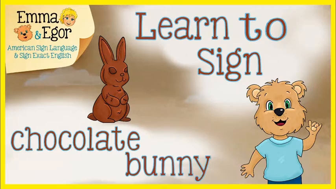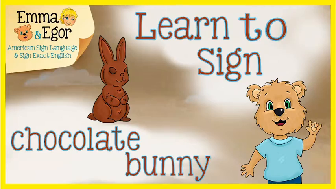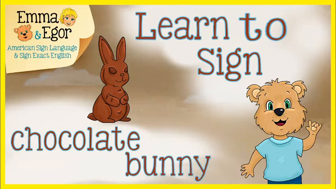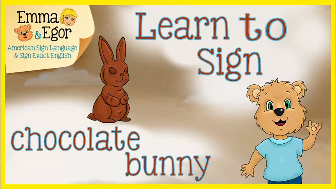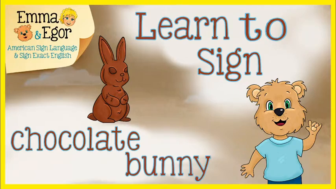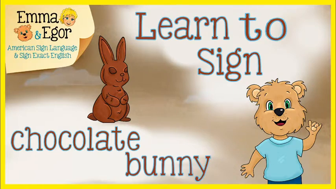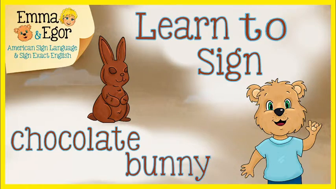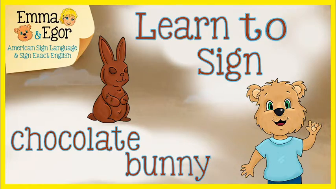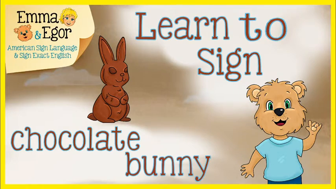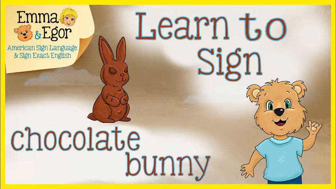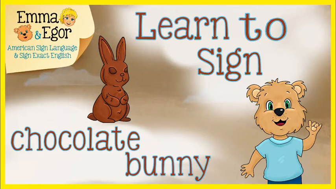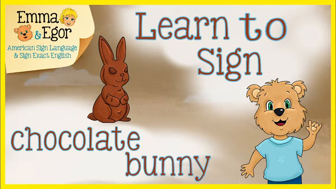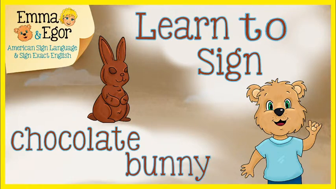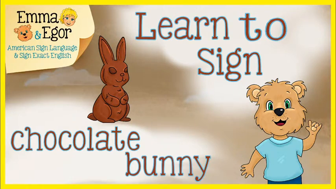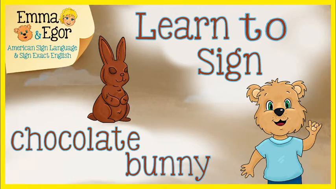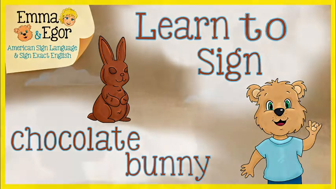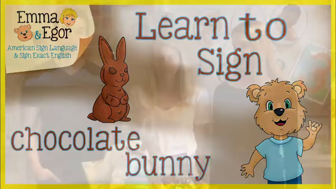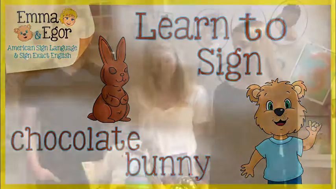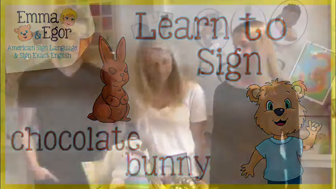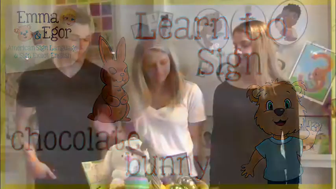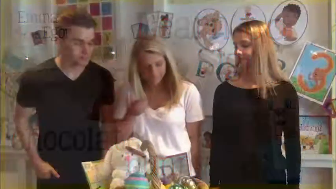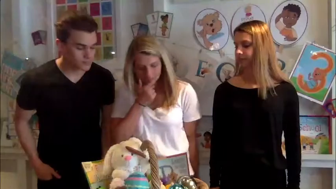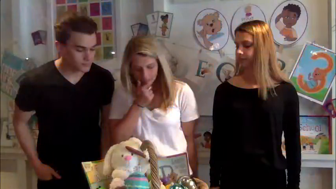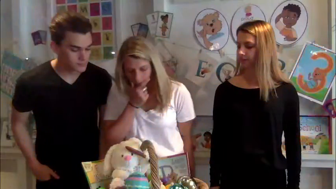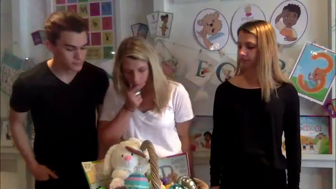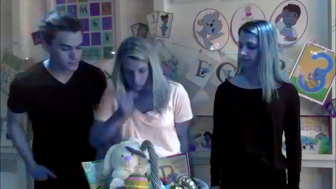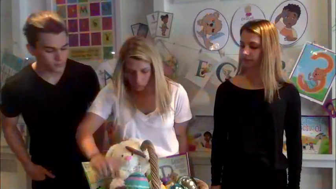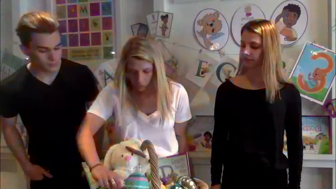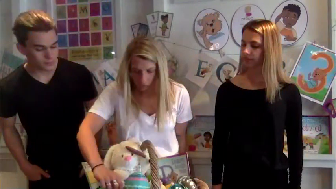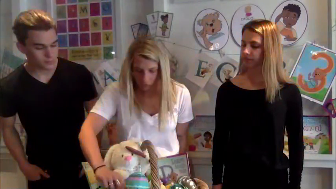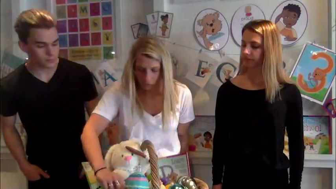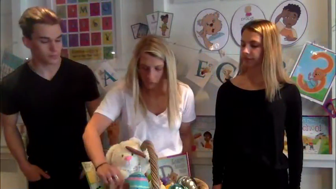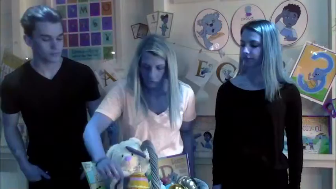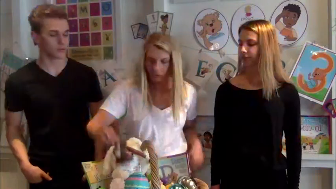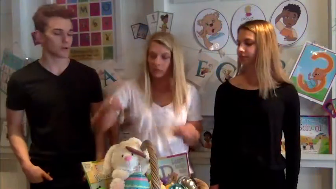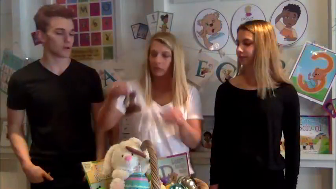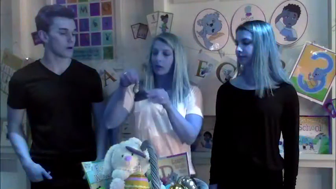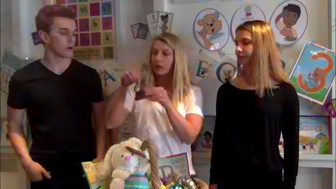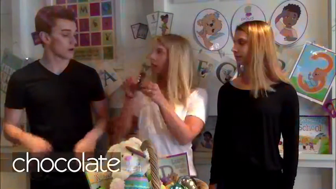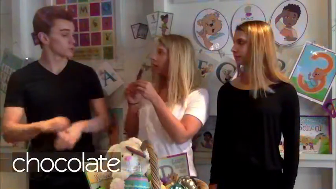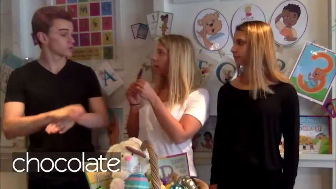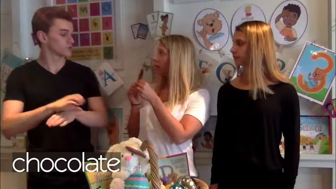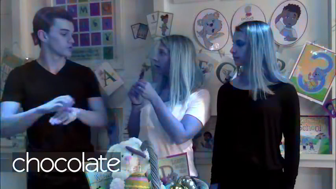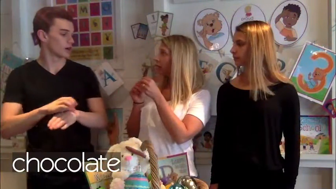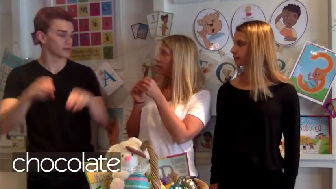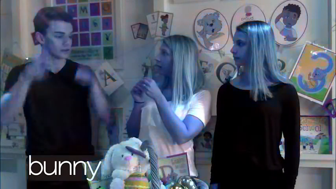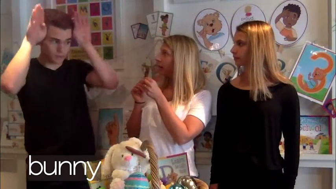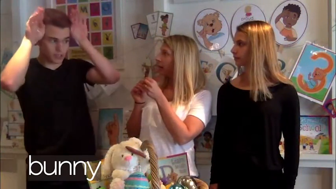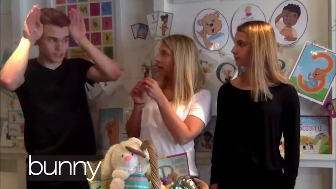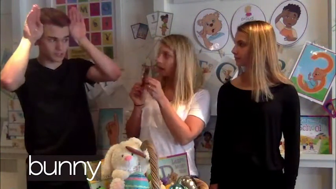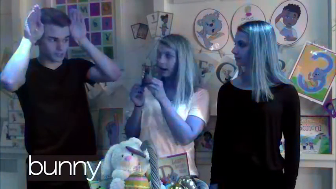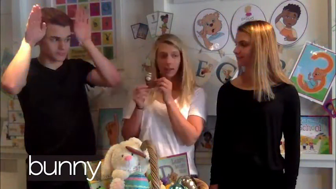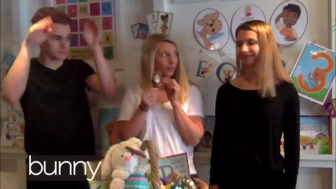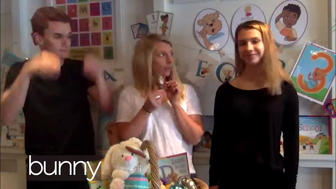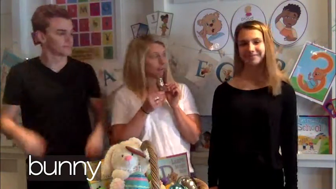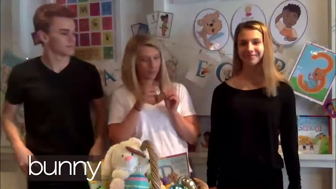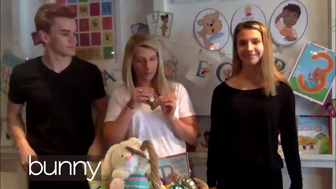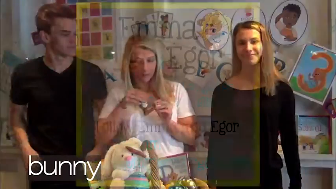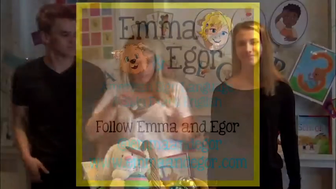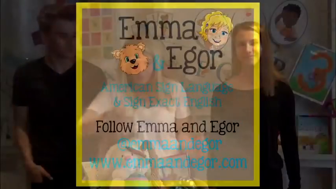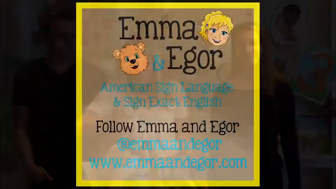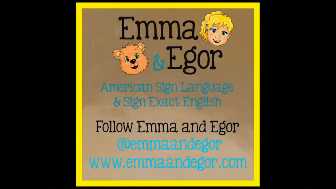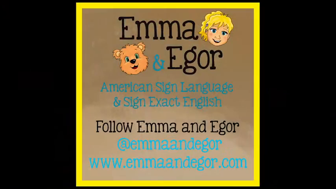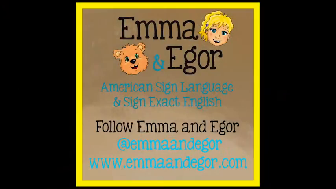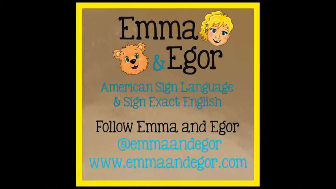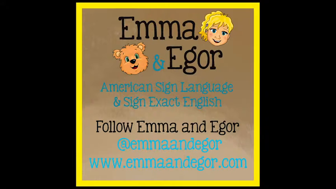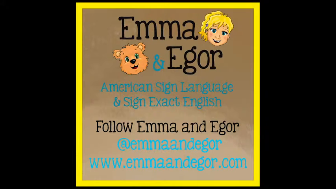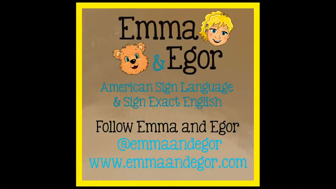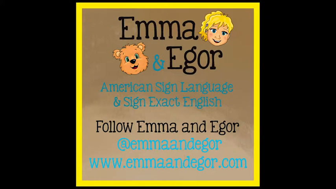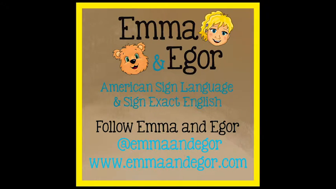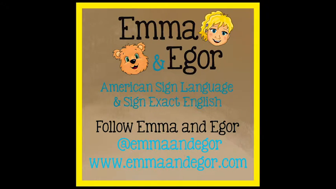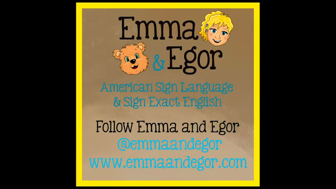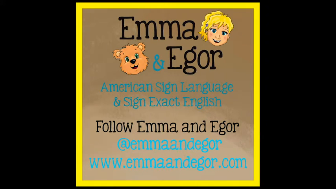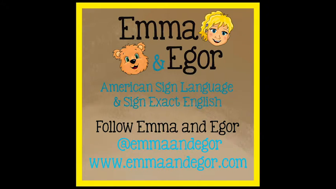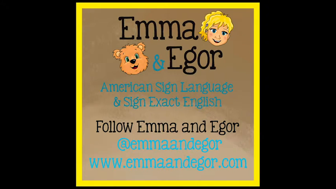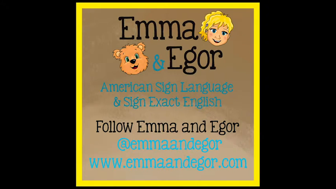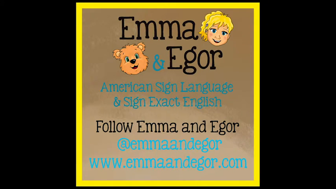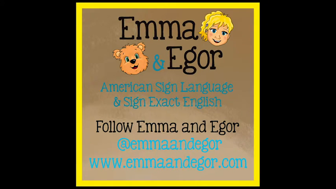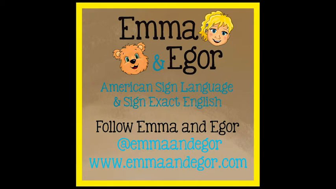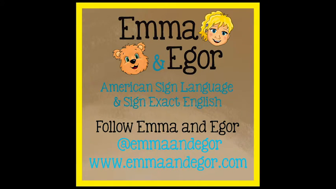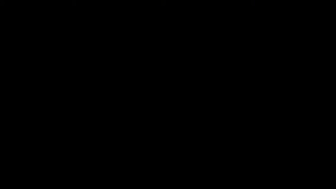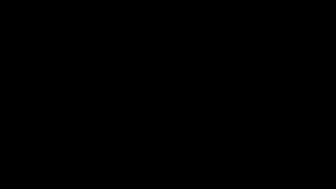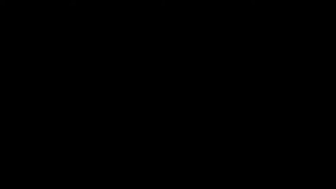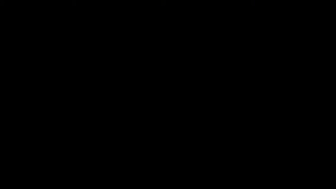Chocolate Bunny